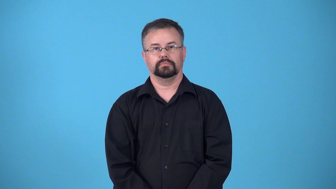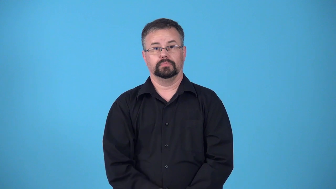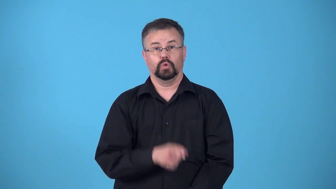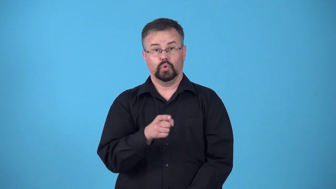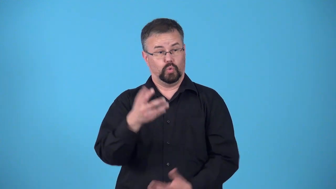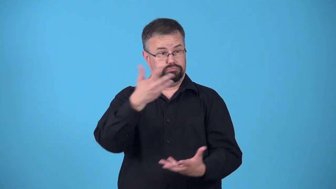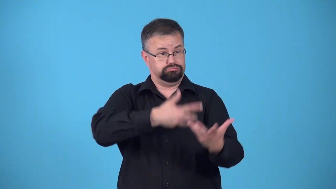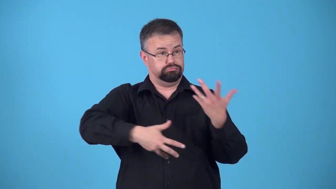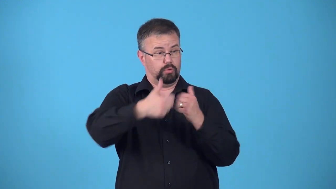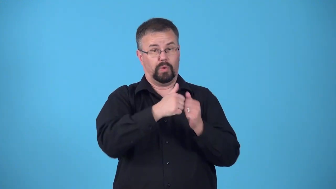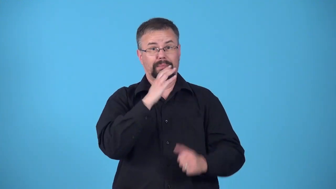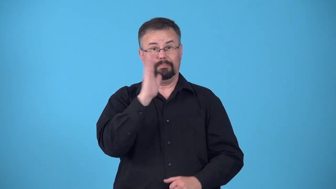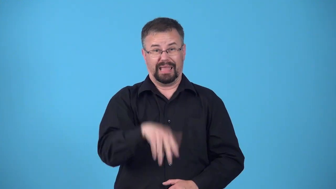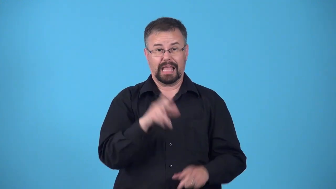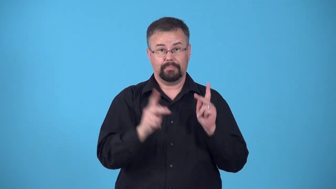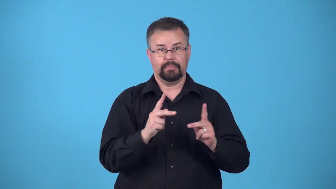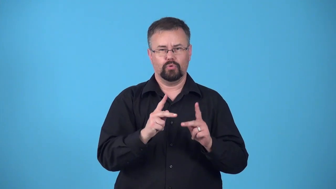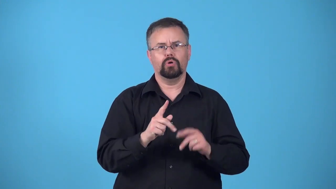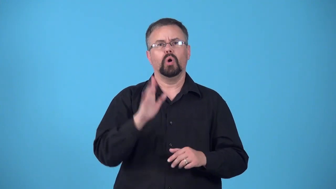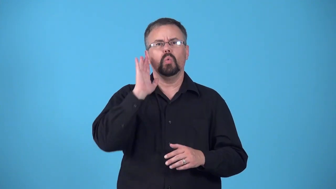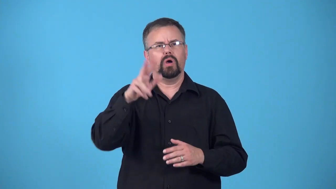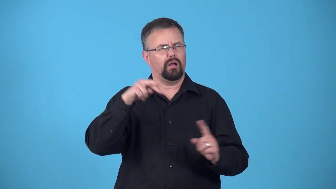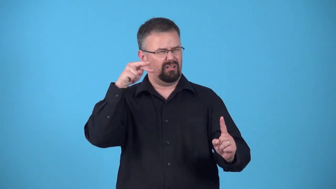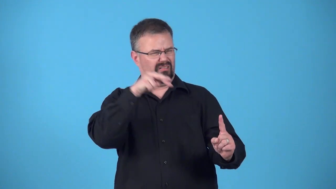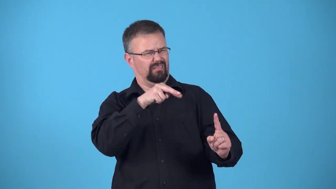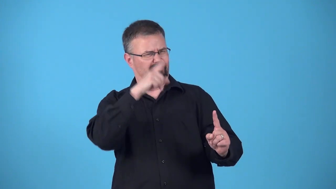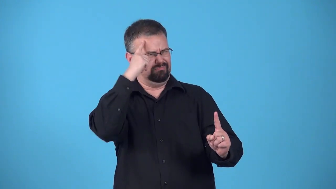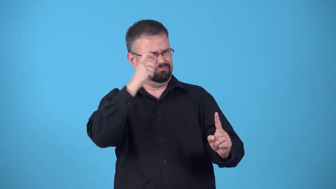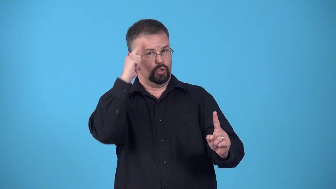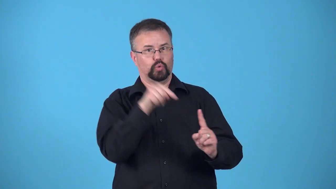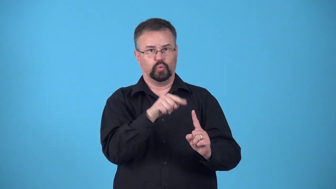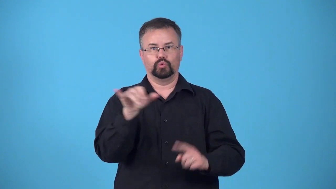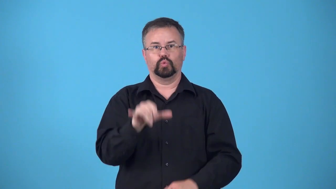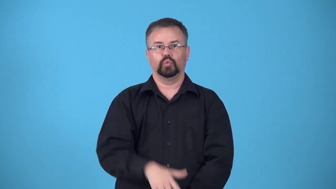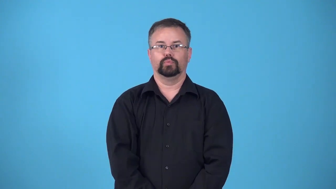when you lie with dogs, you catch fleas